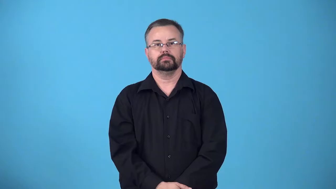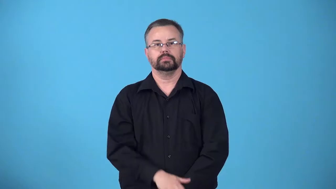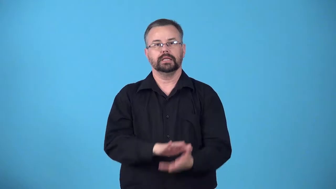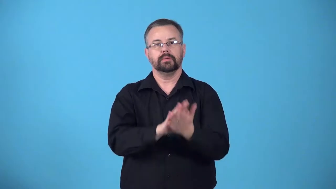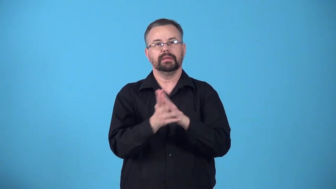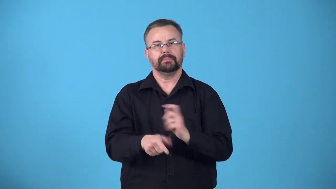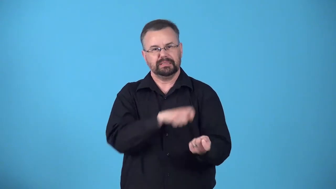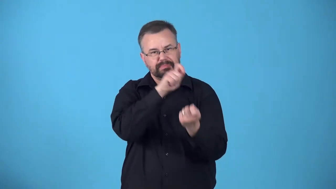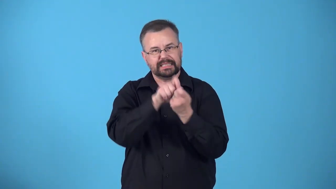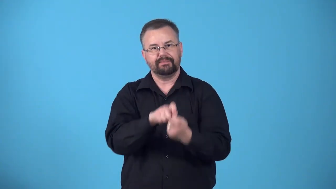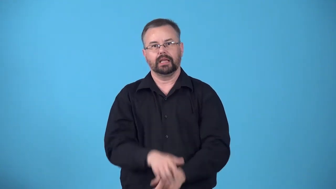concretize